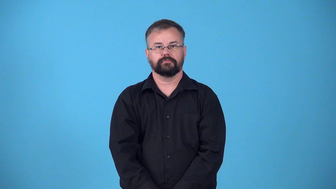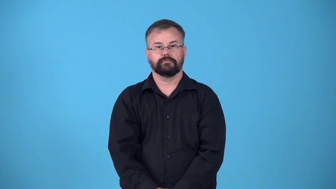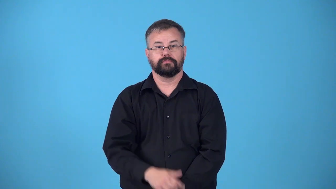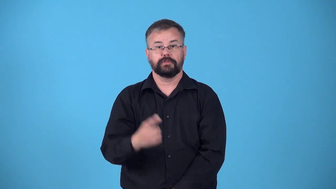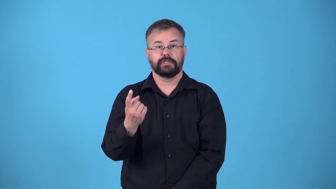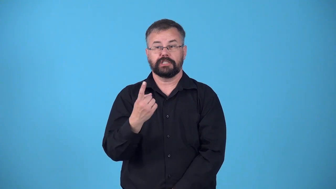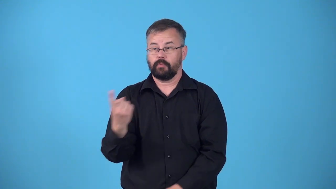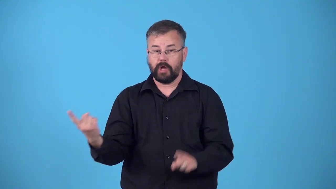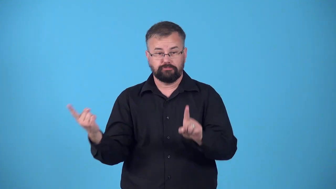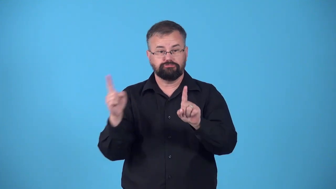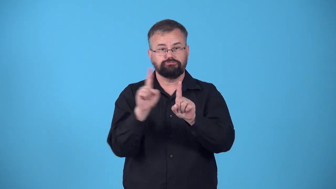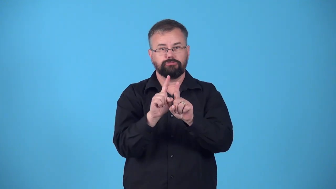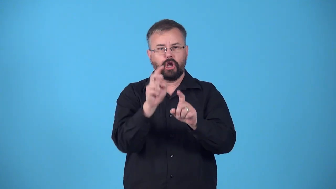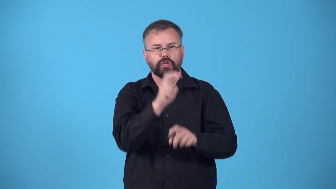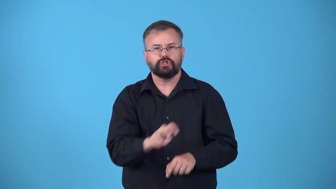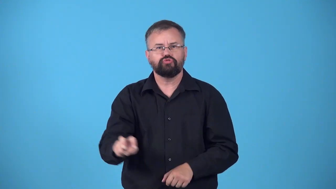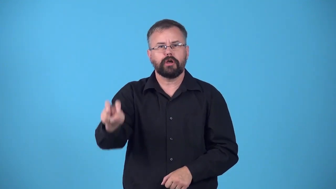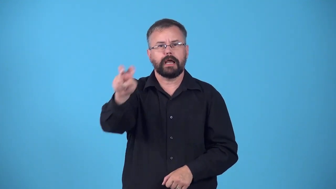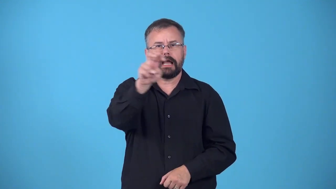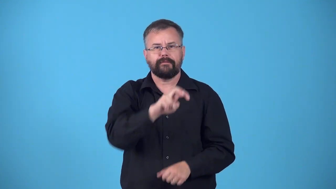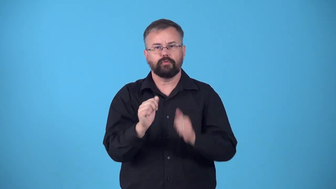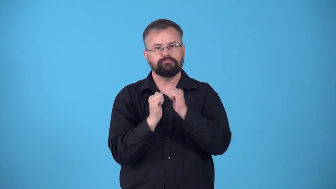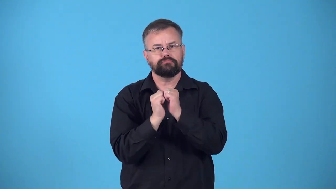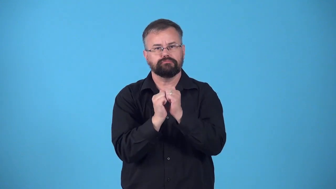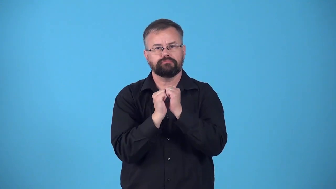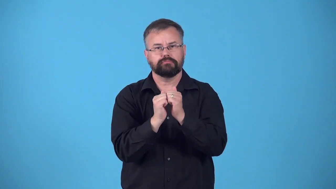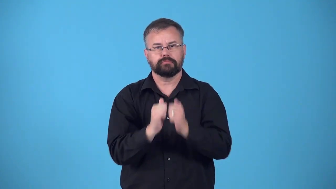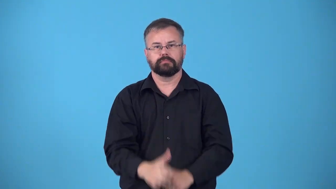fellow traveler